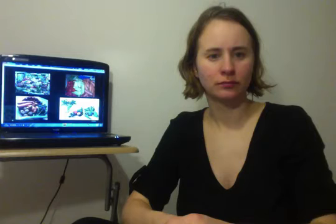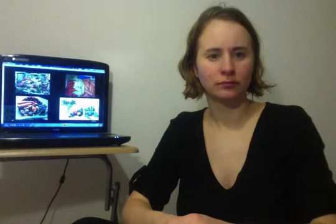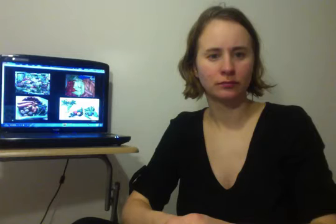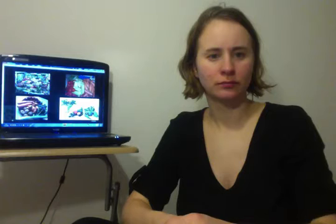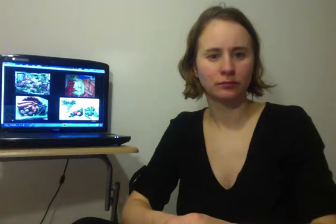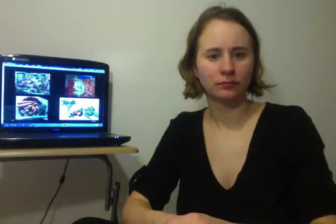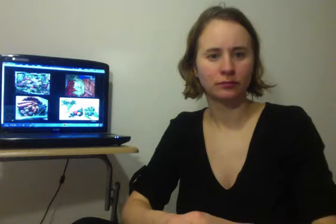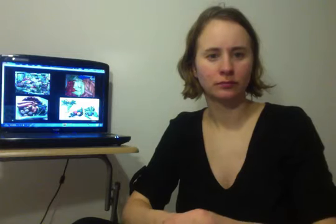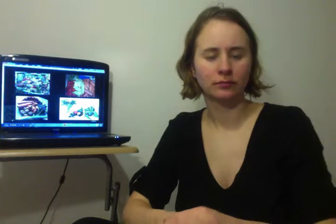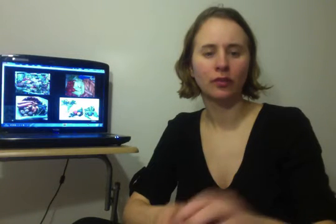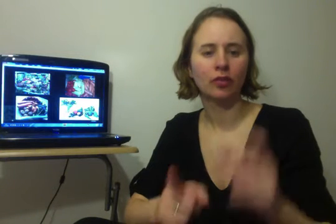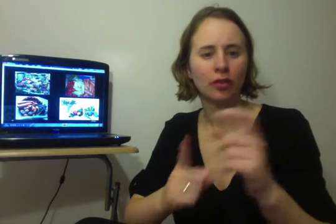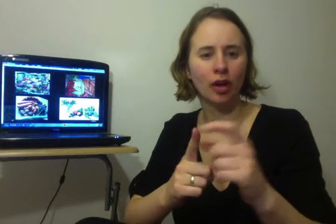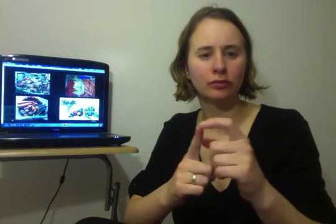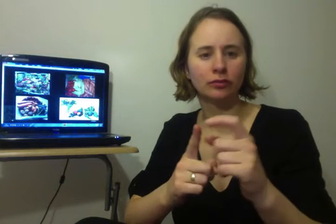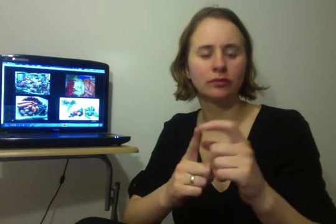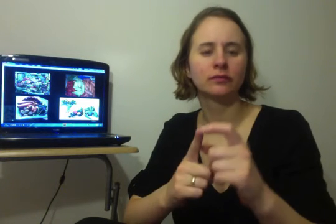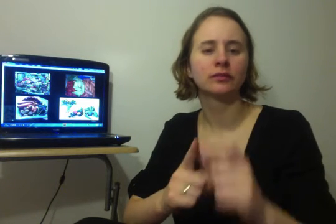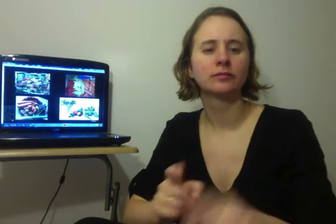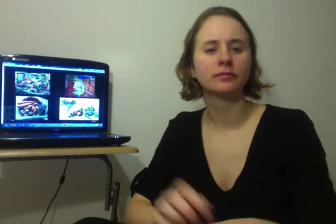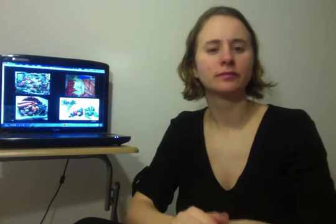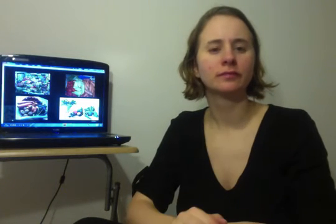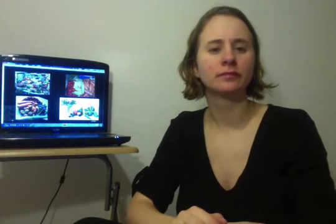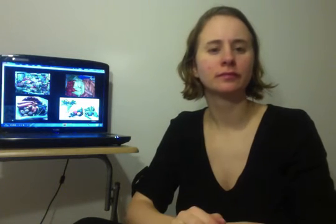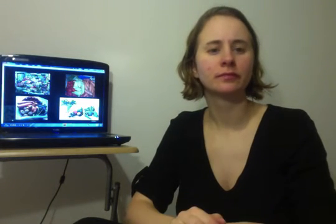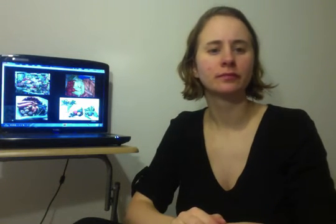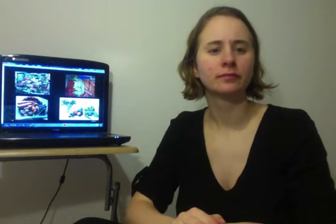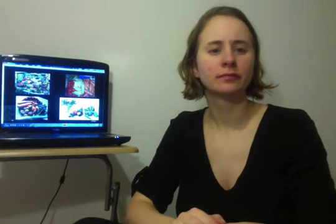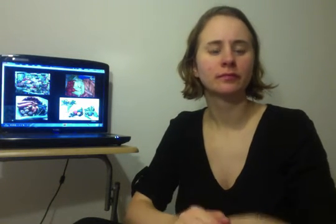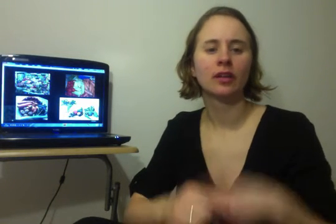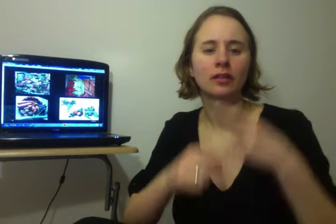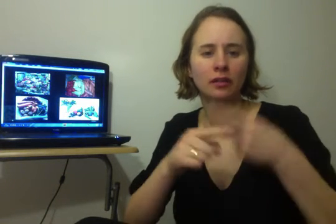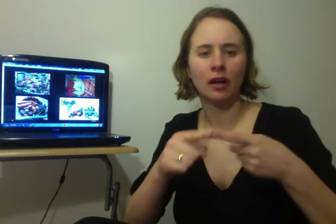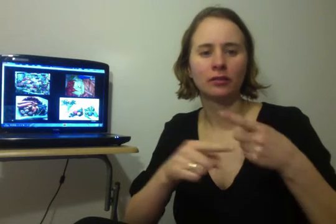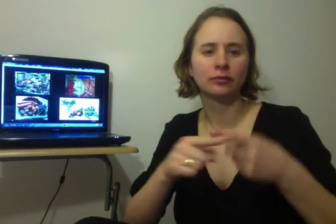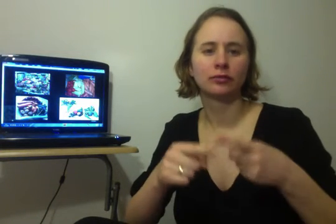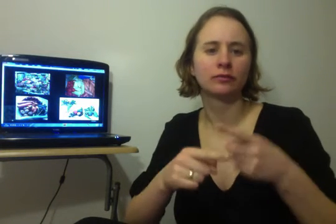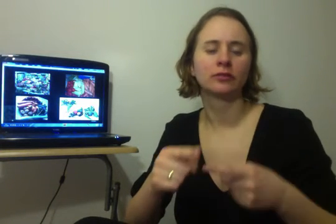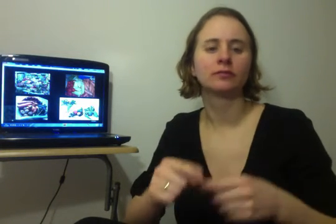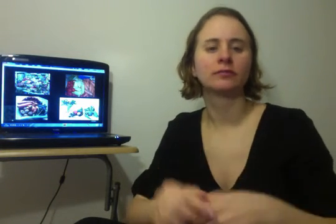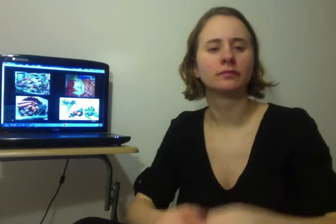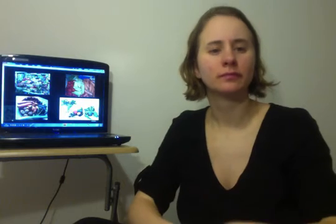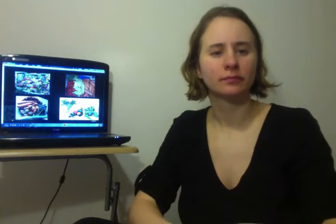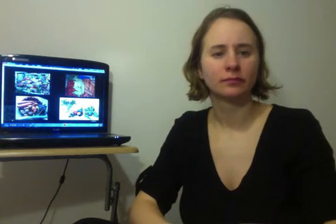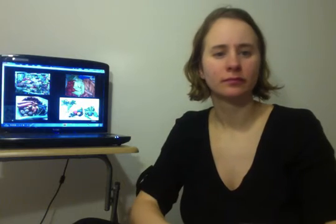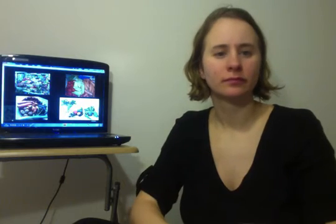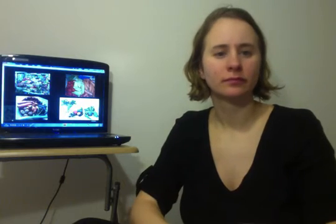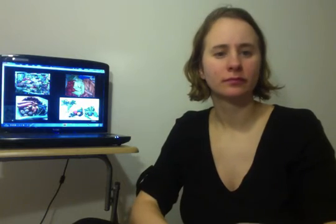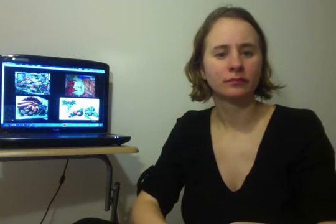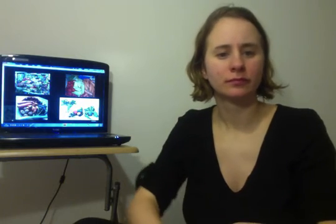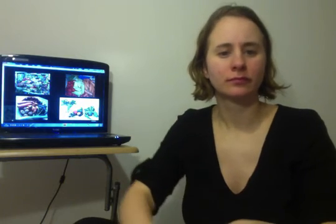vegetable